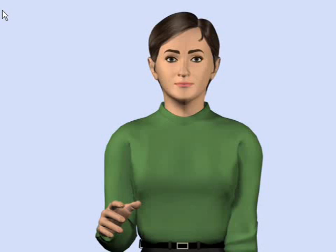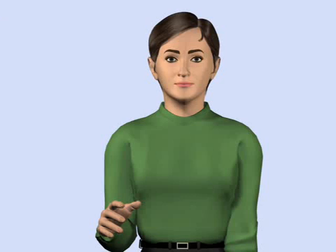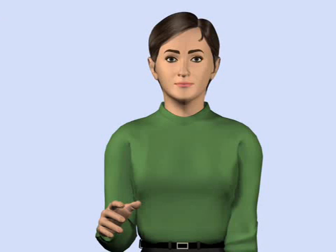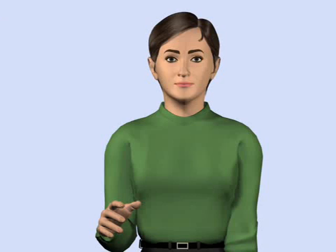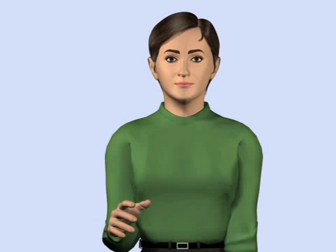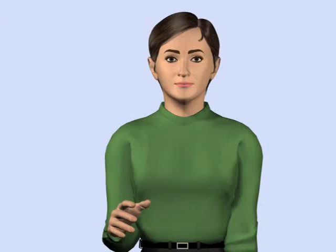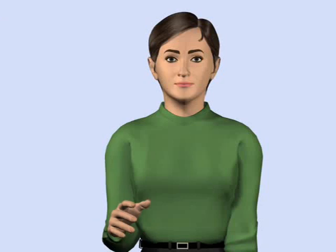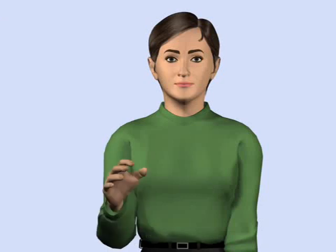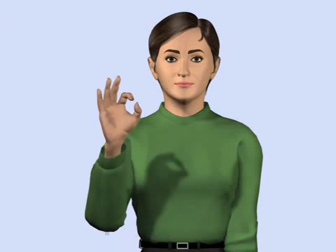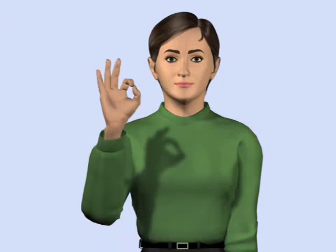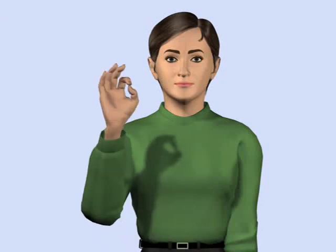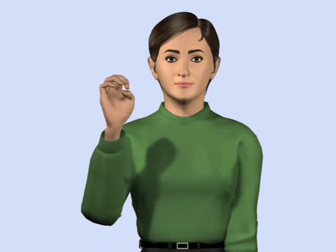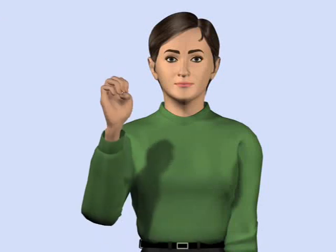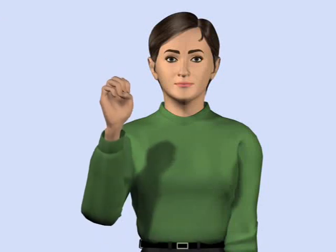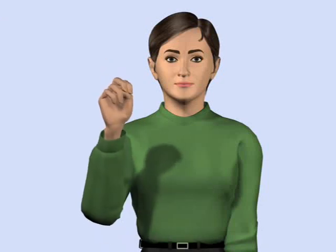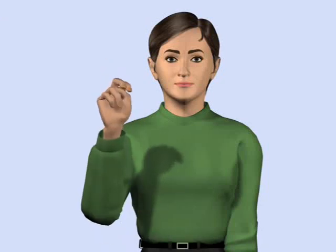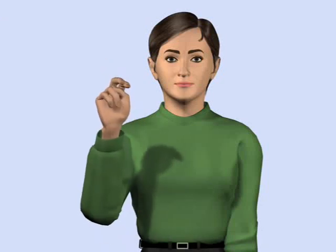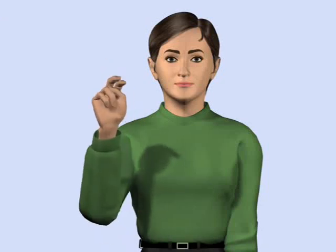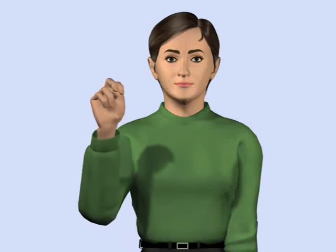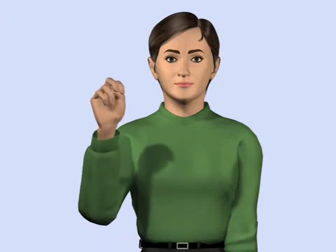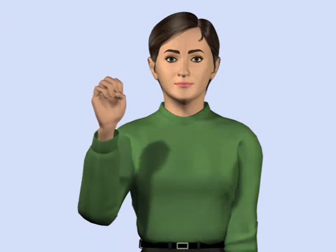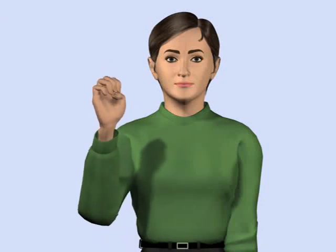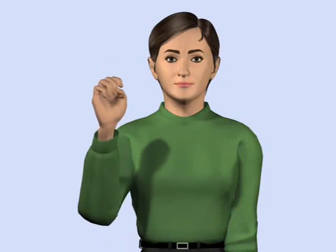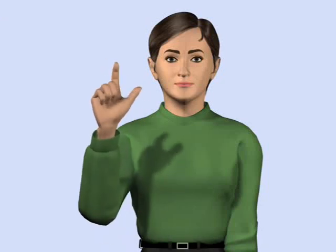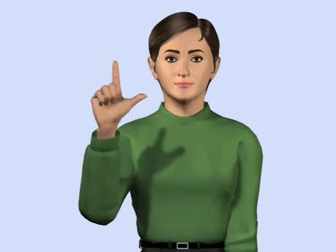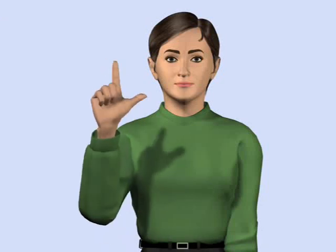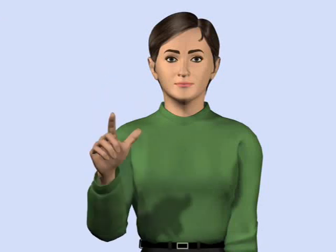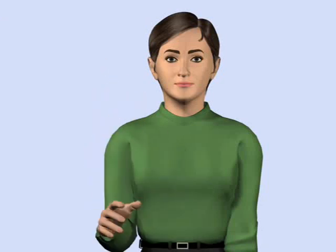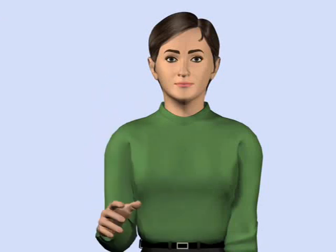fennel